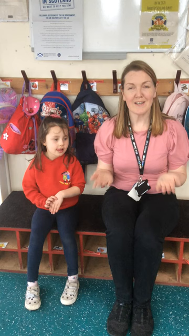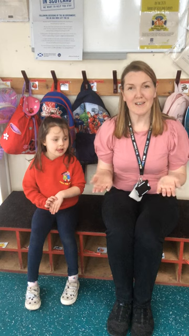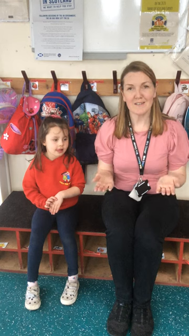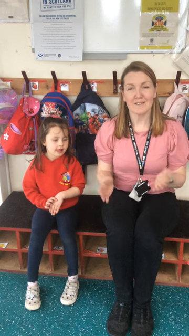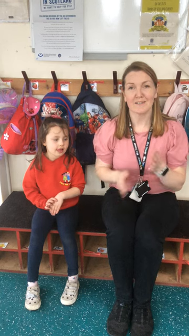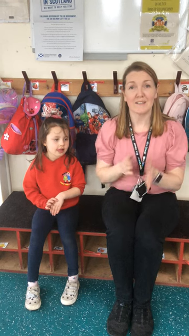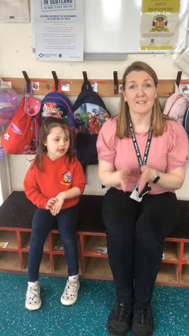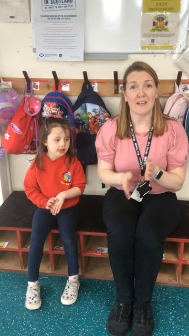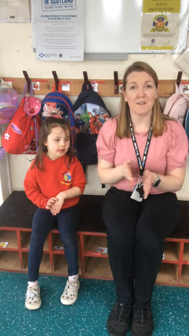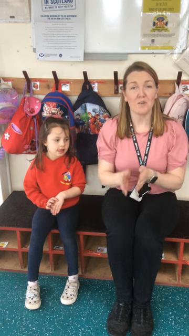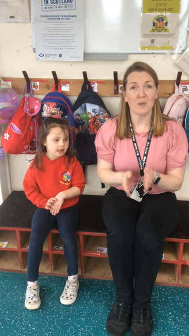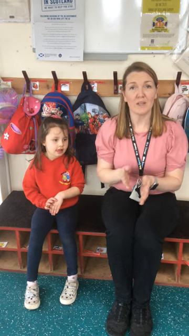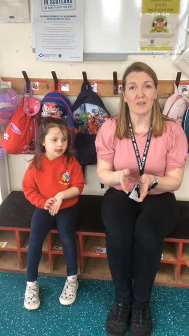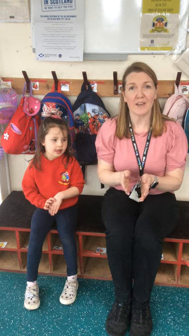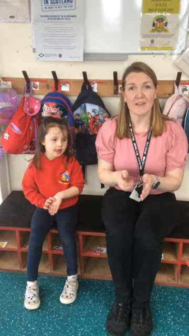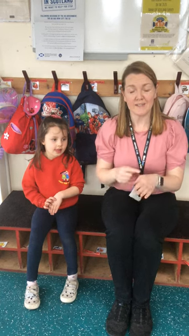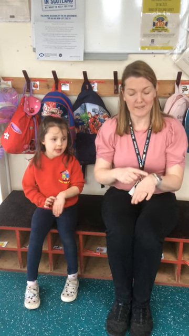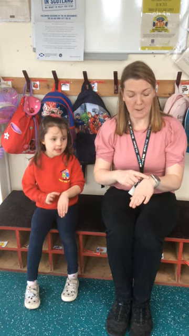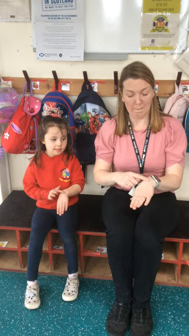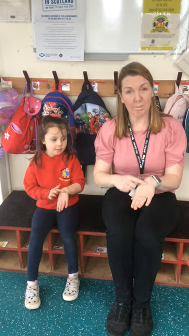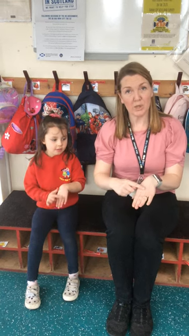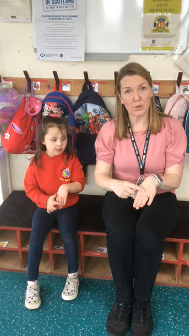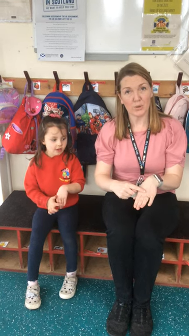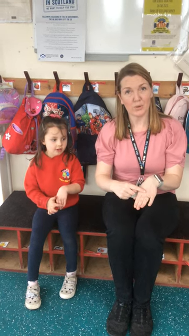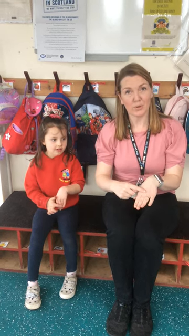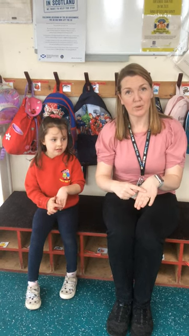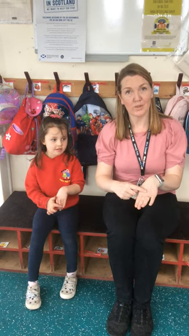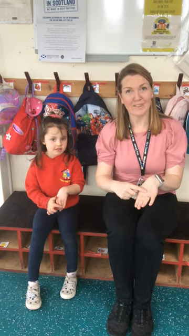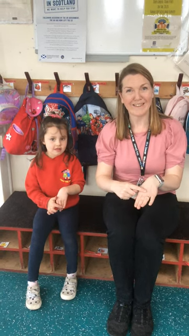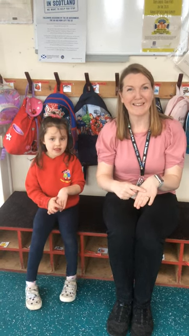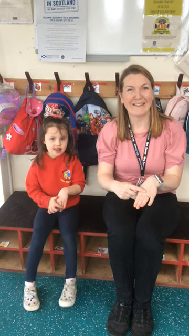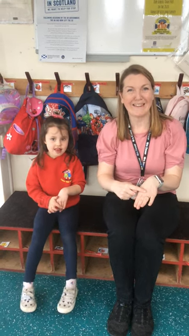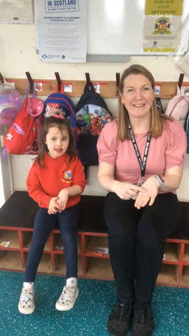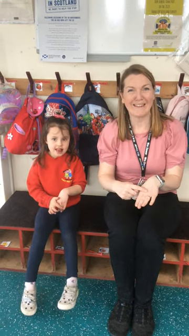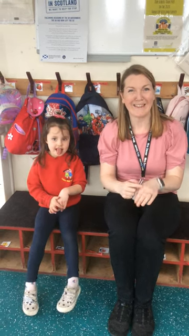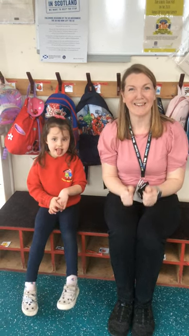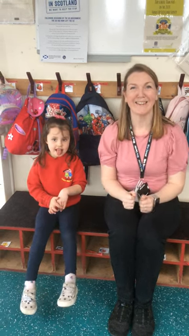Blue